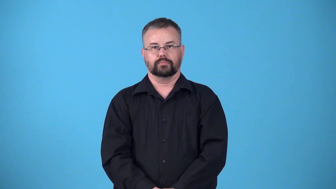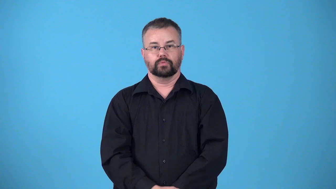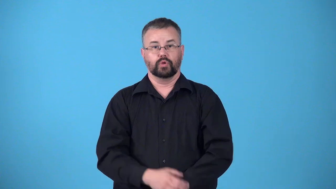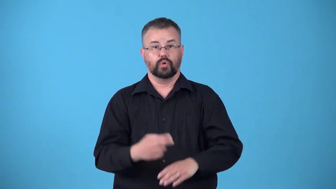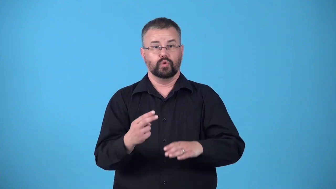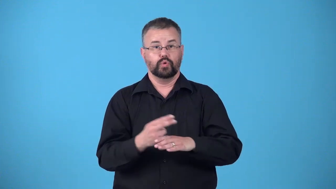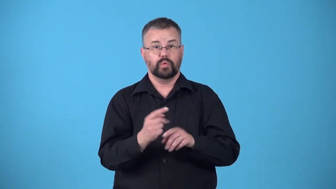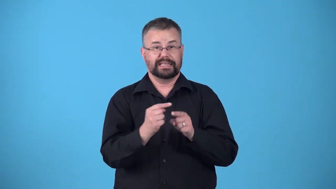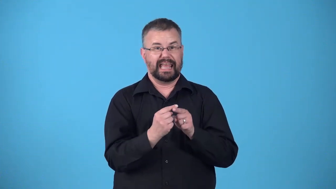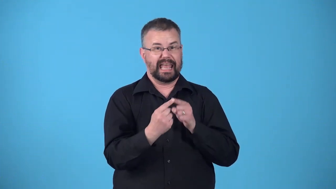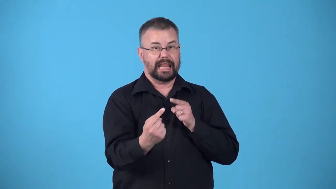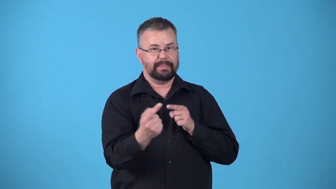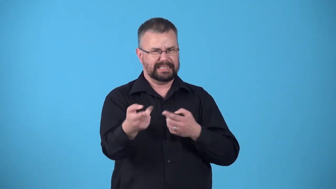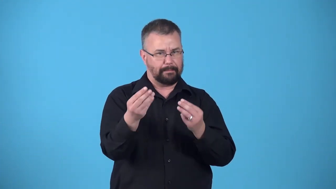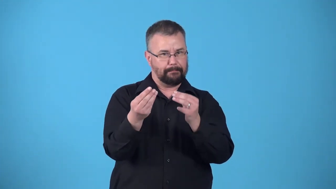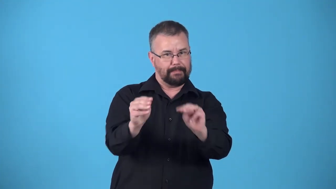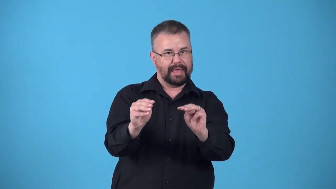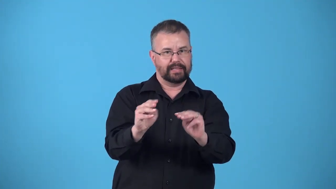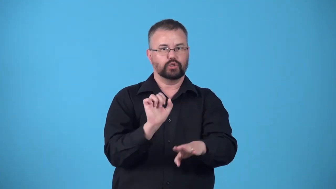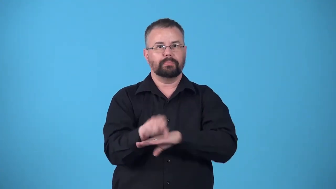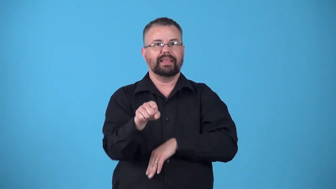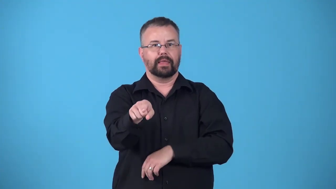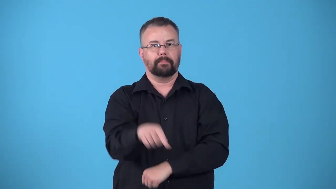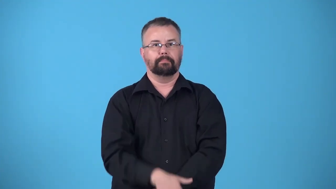beat them at their own game